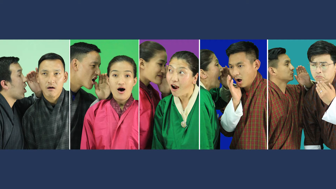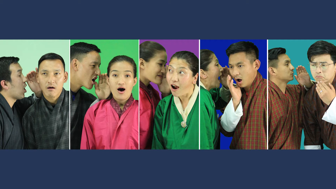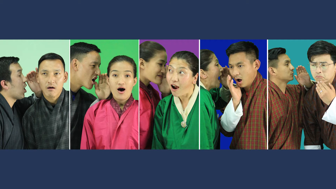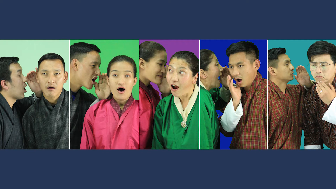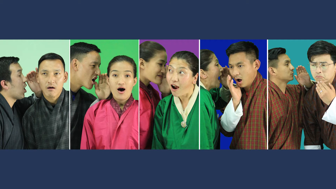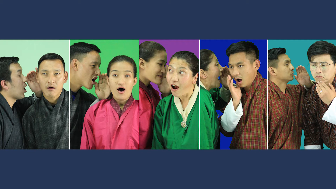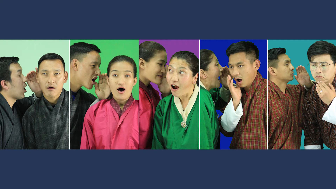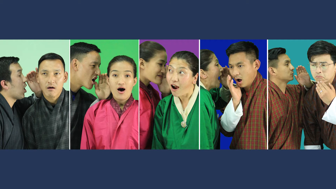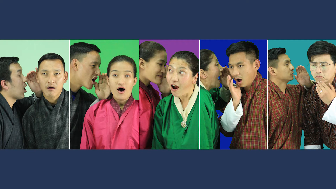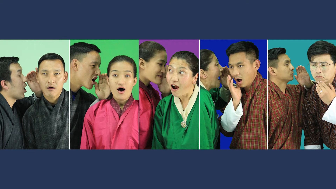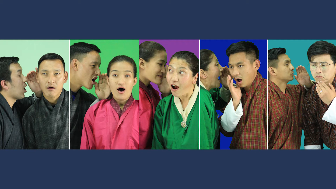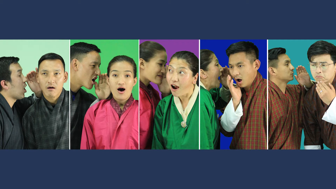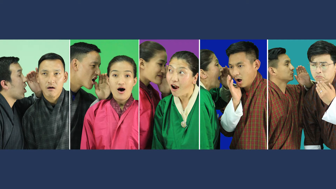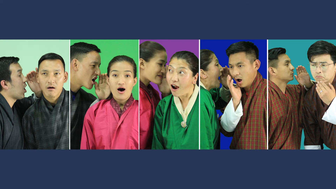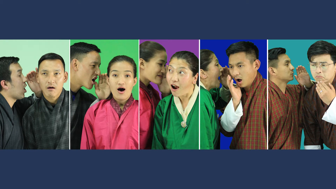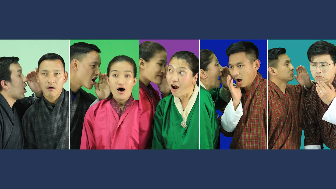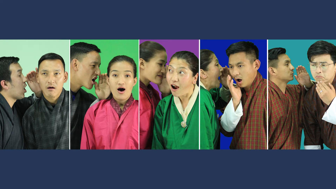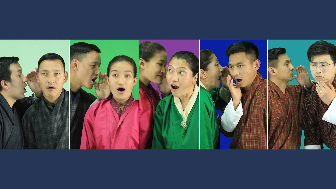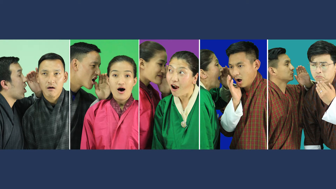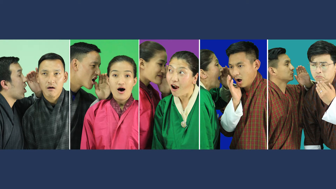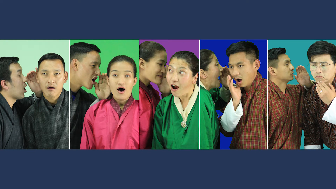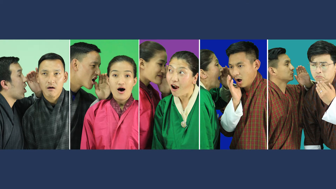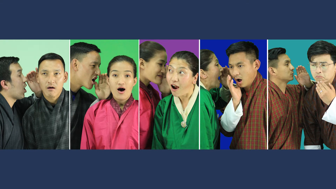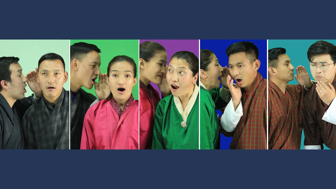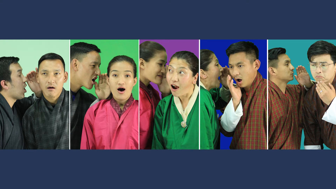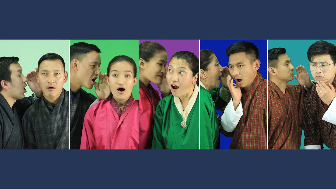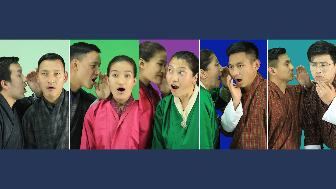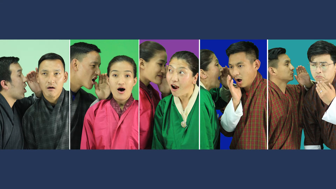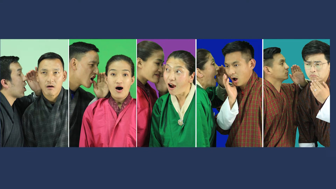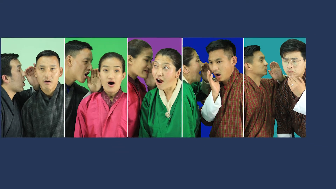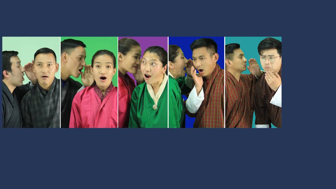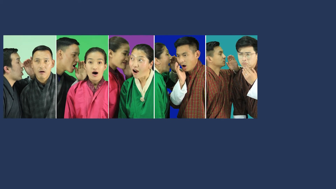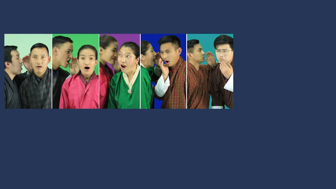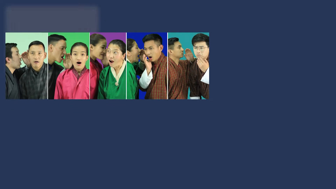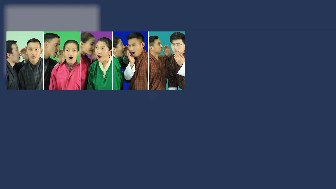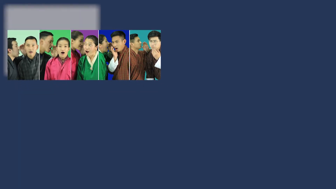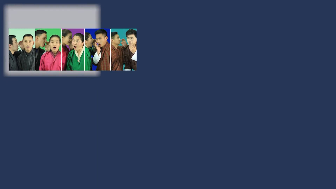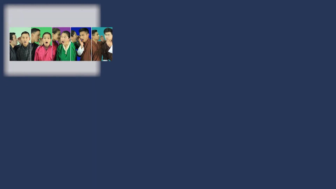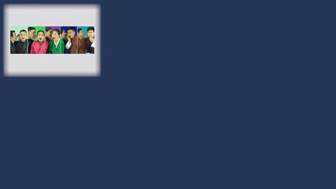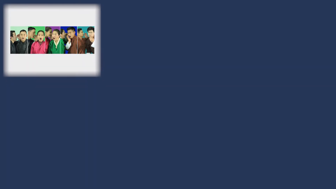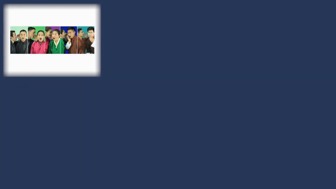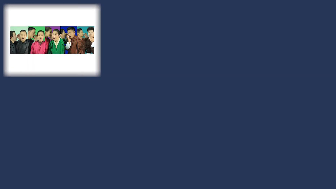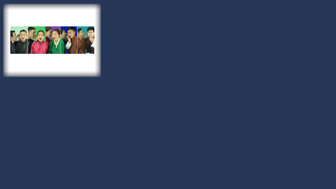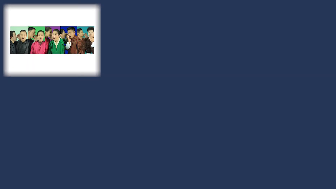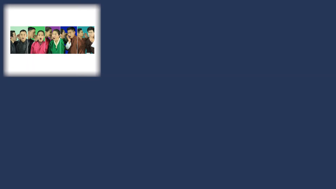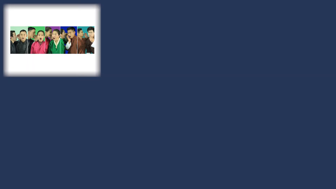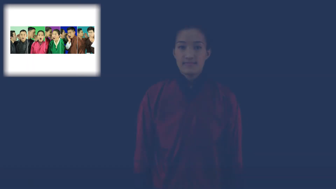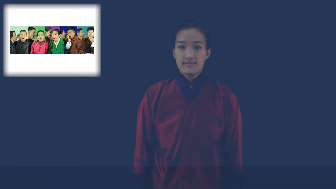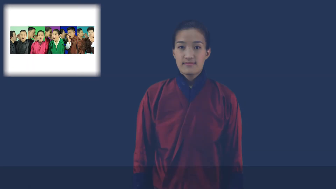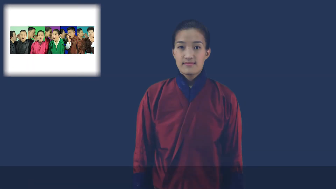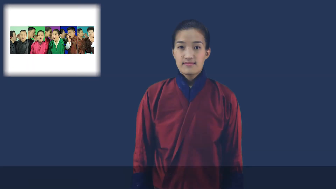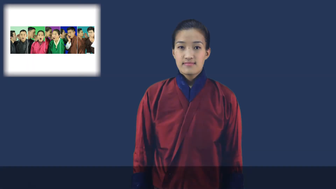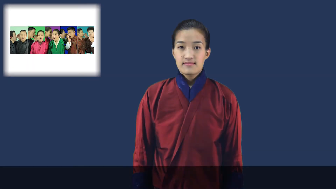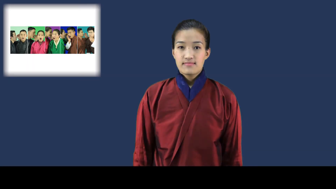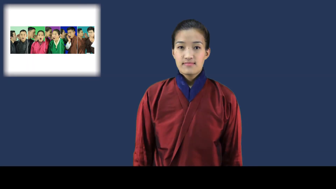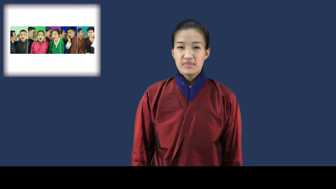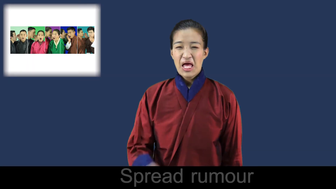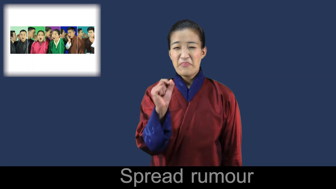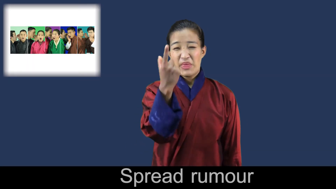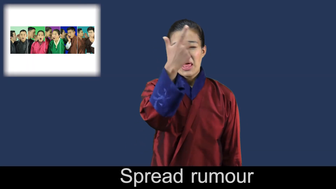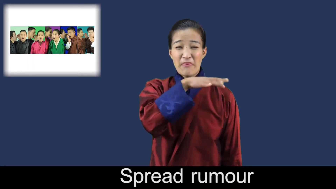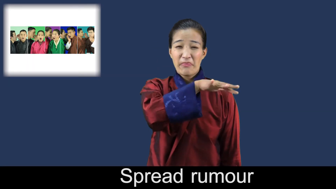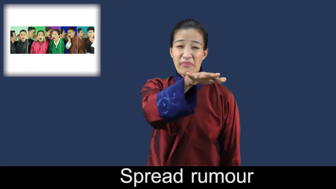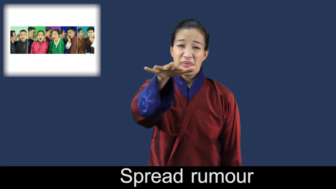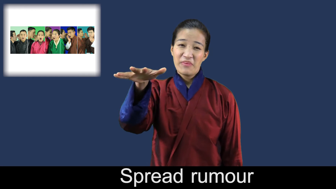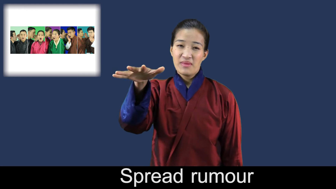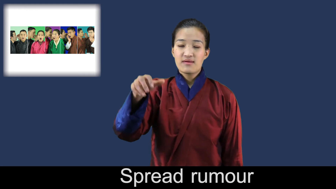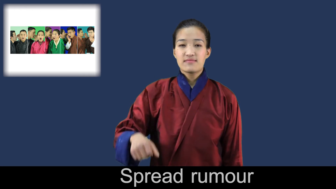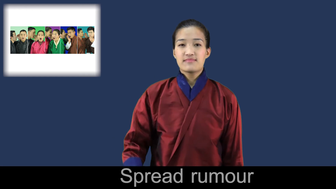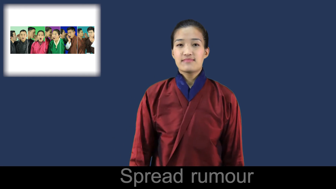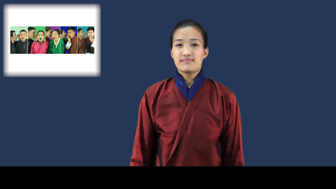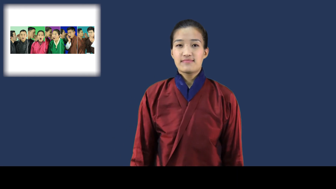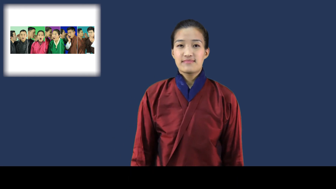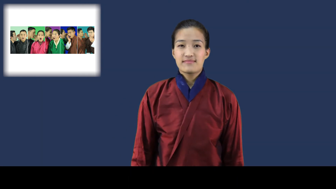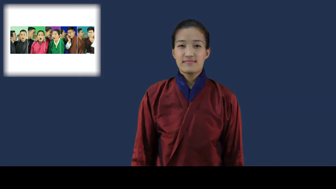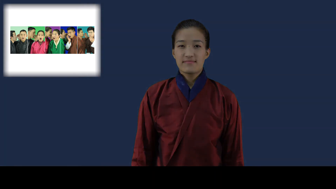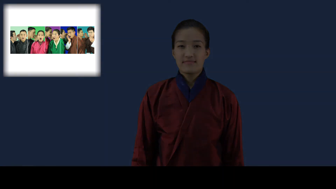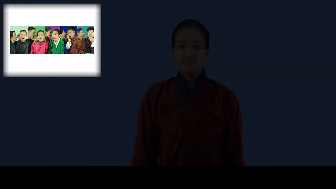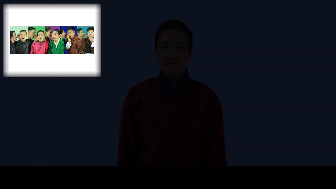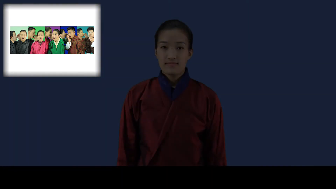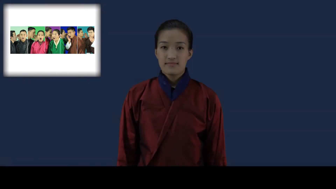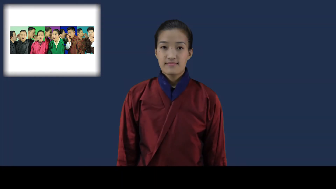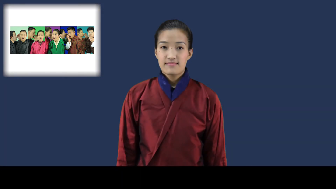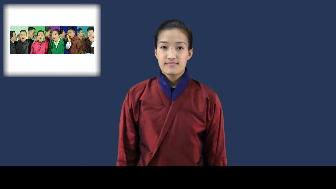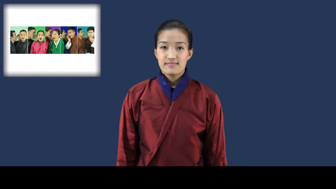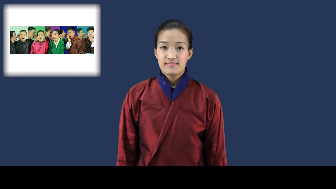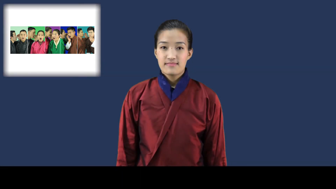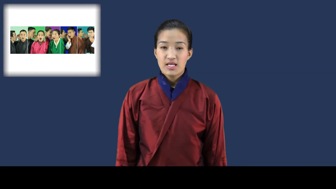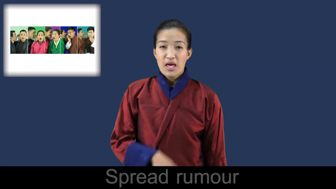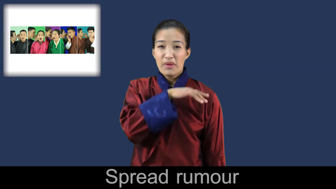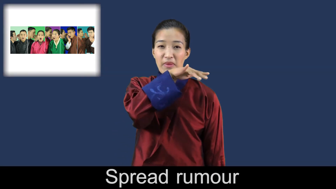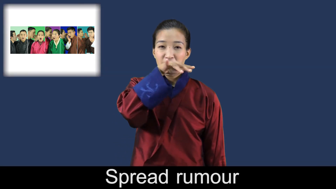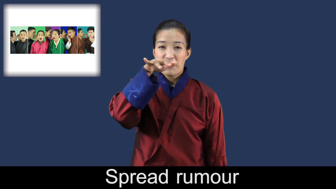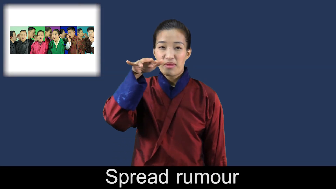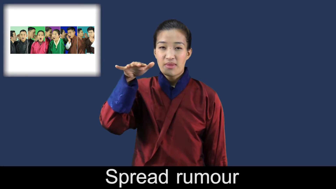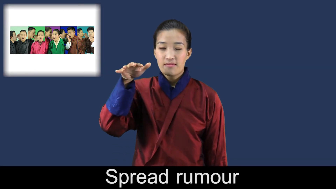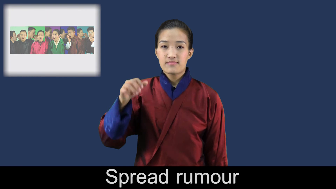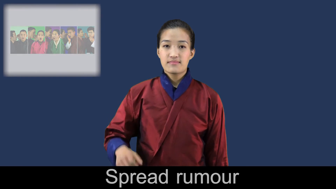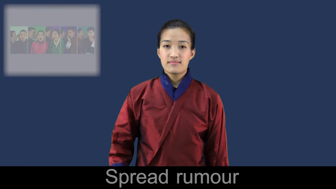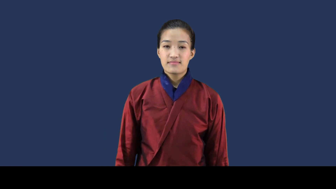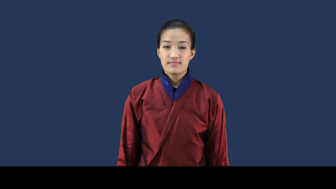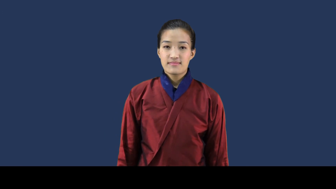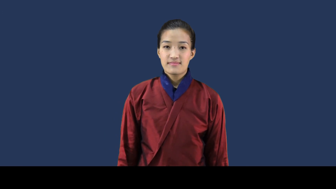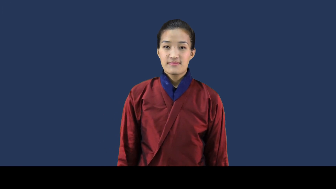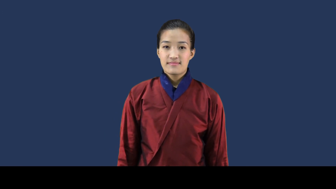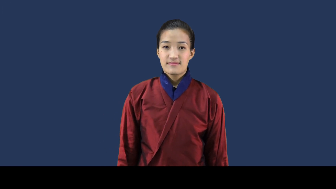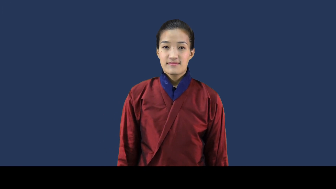Spread rumour